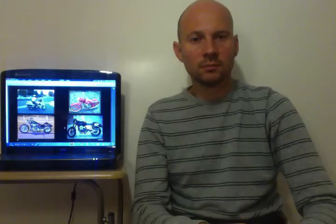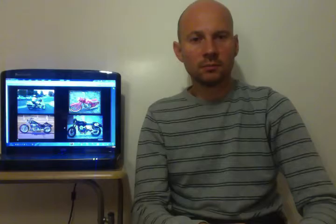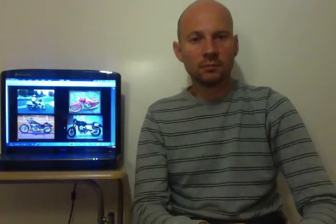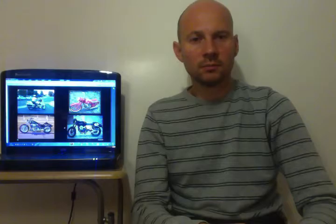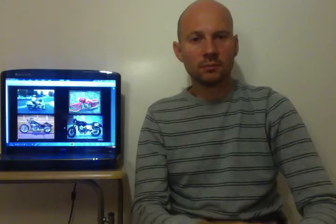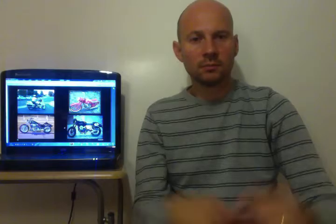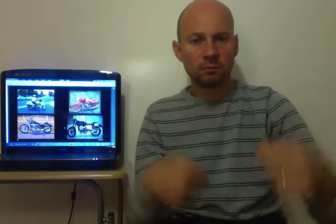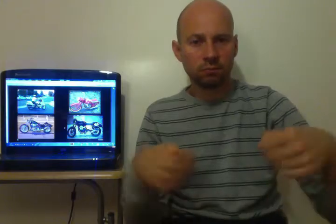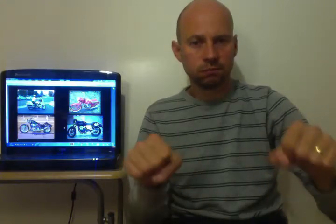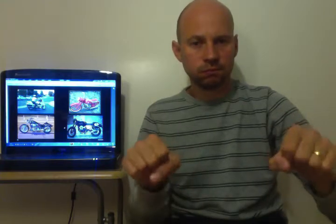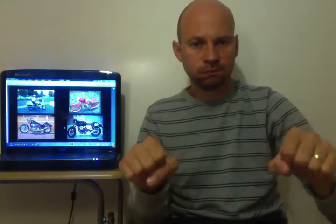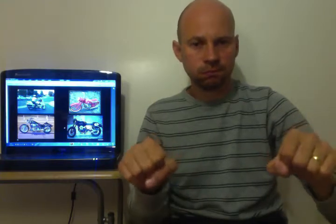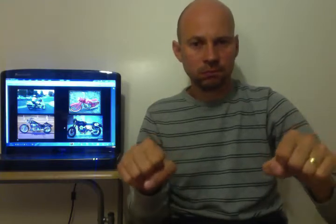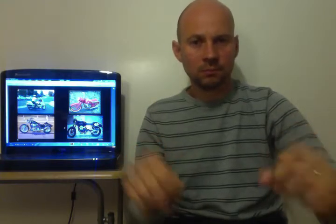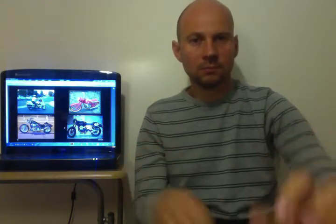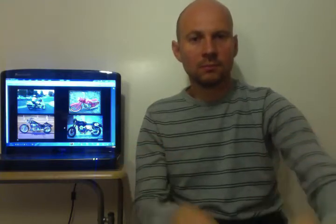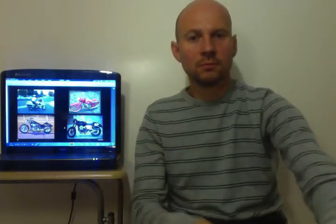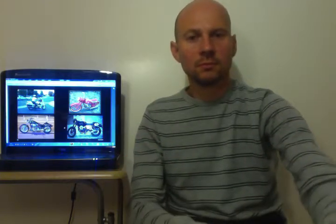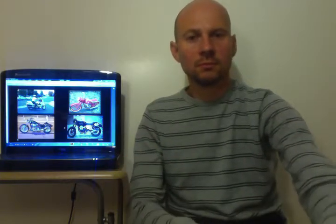motorcycle